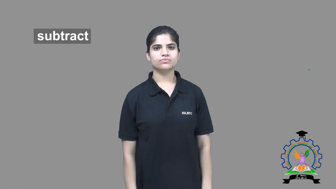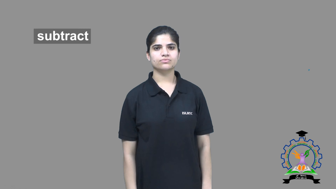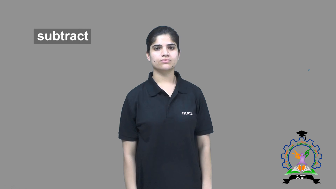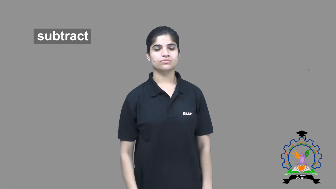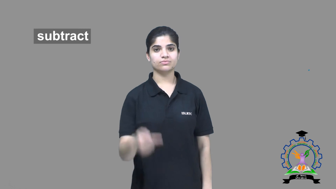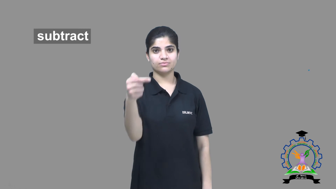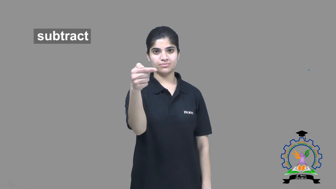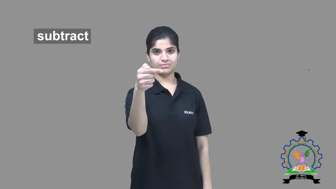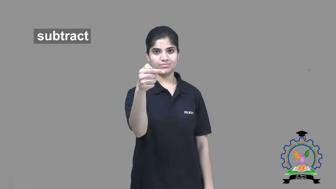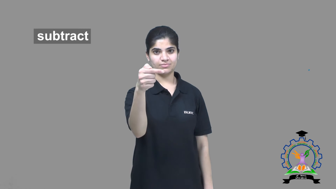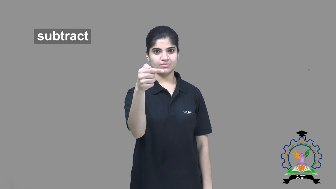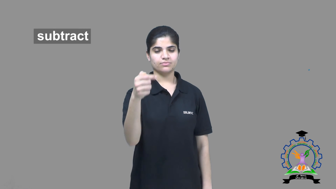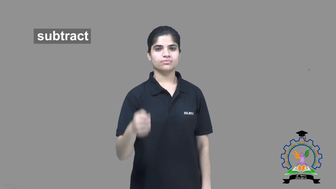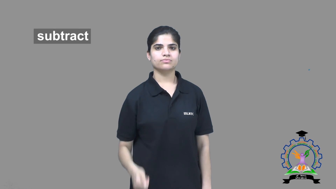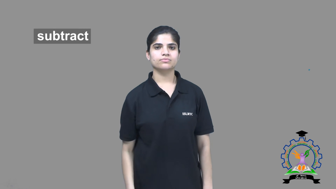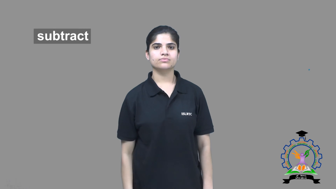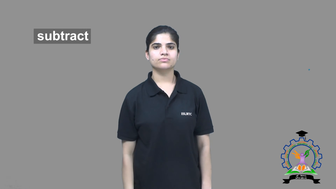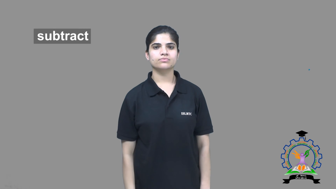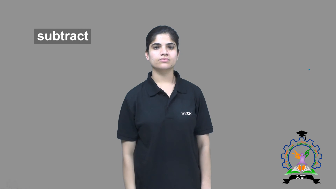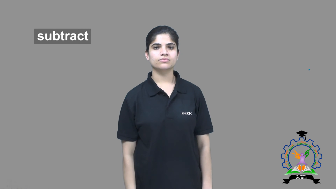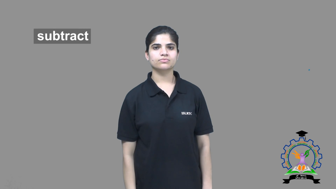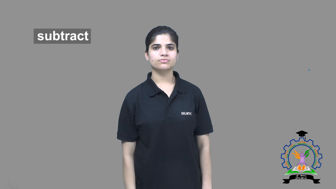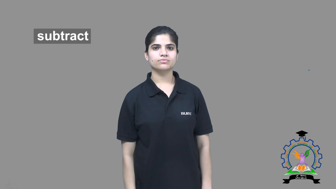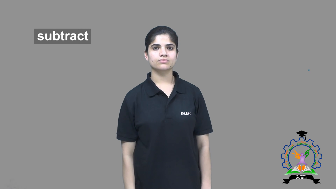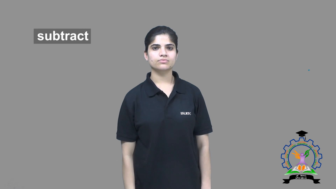subtract